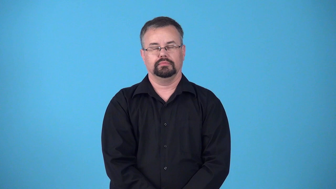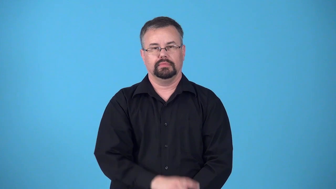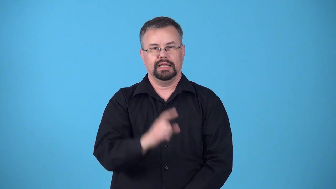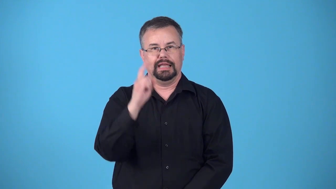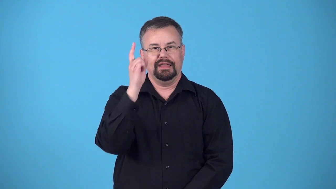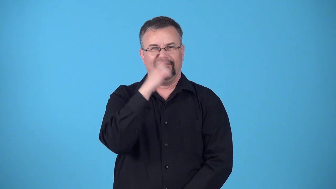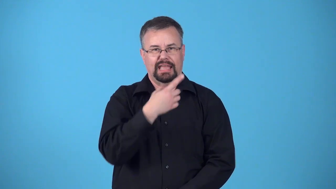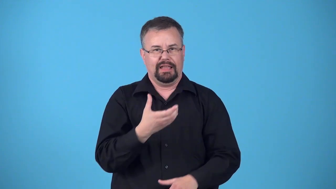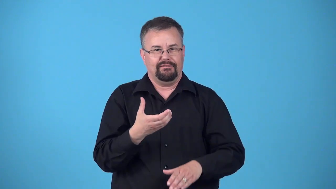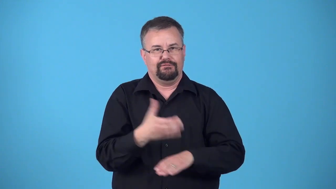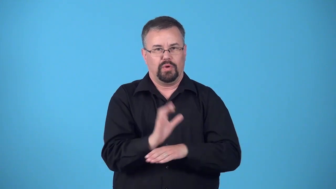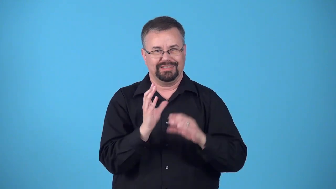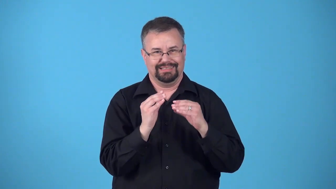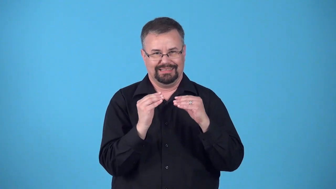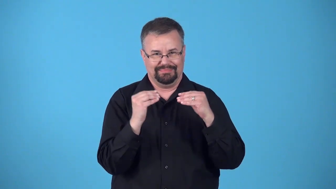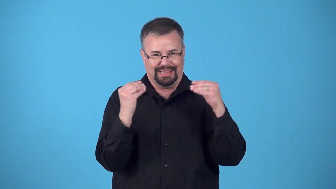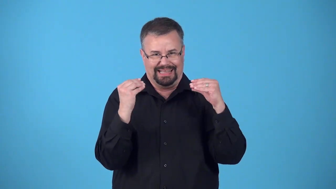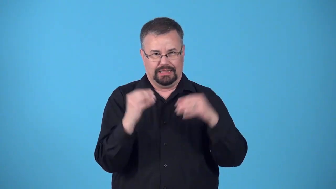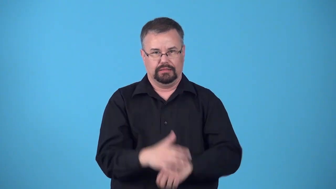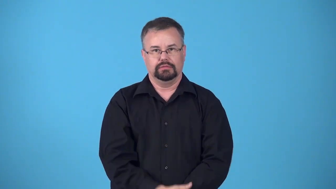plastic smile